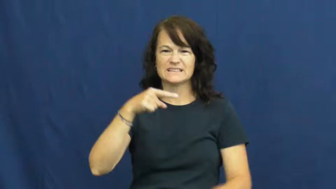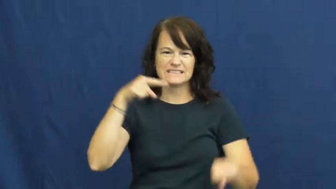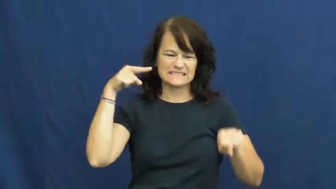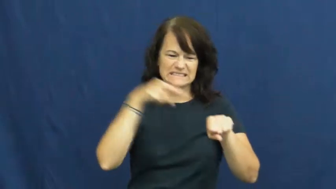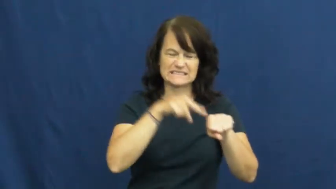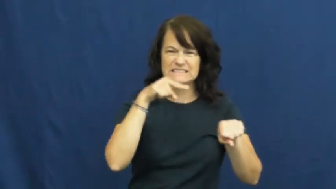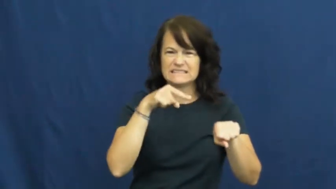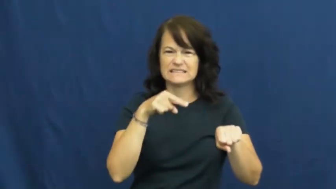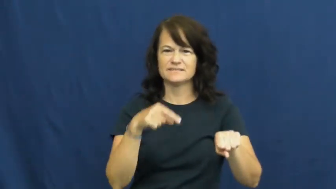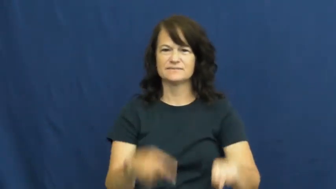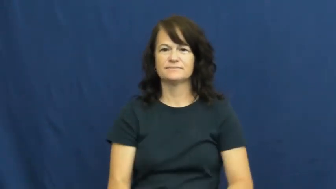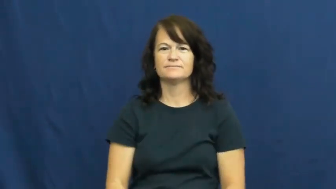stinger